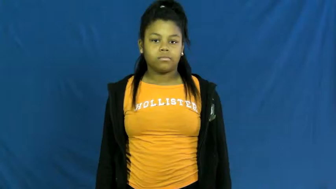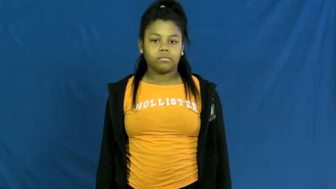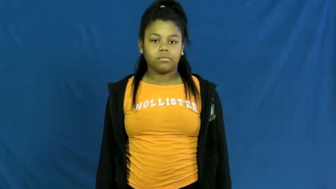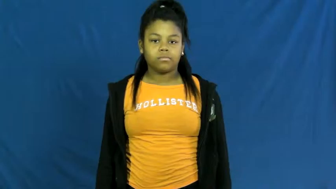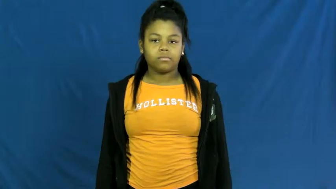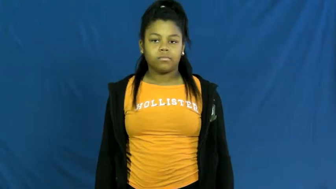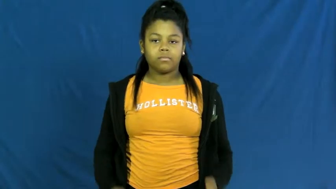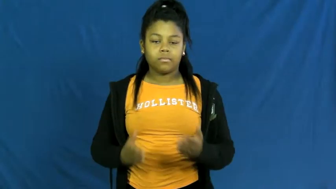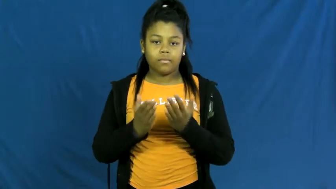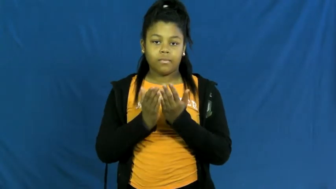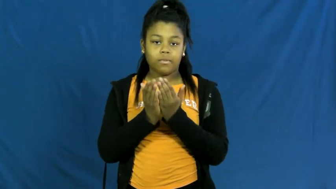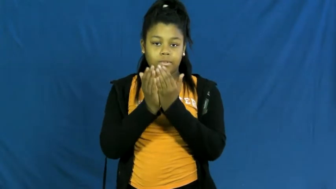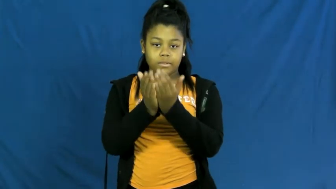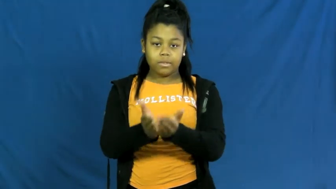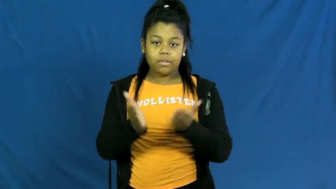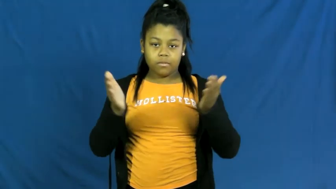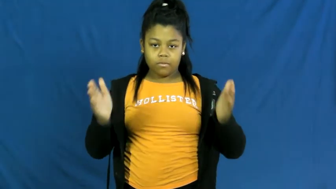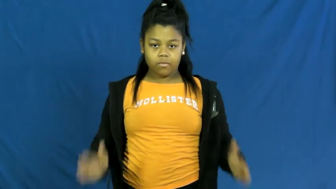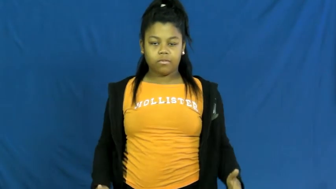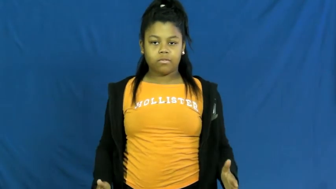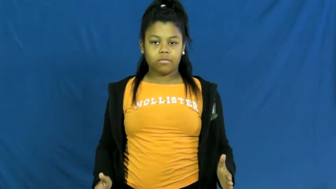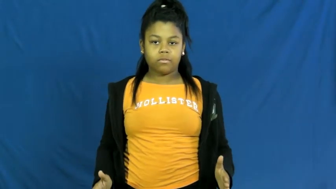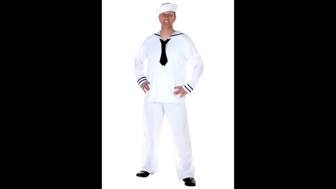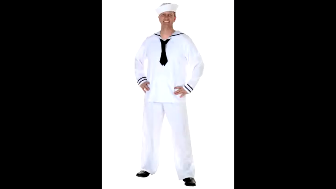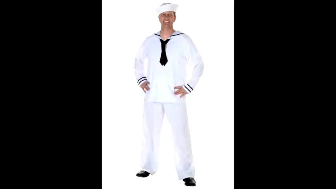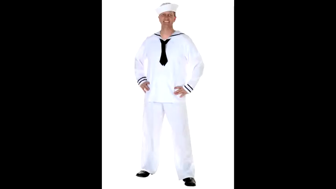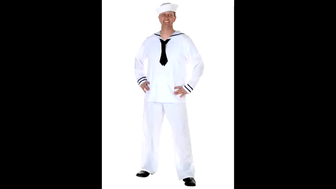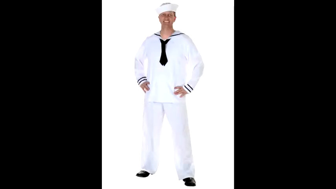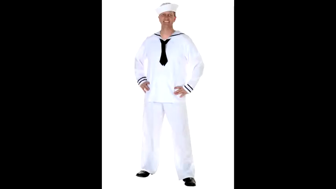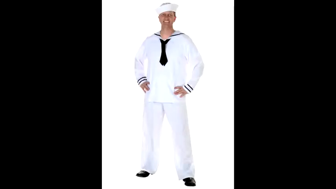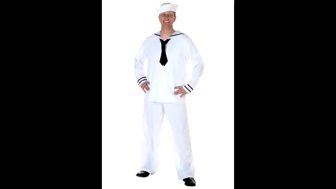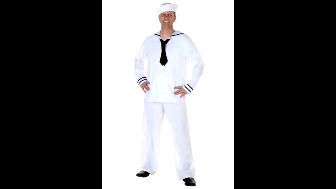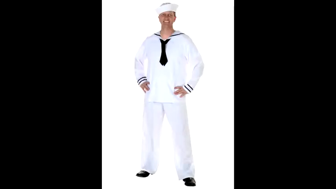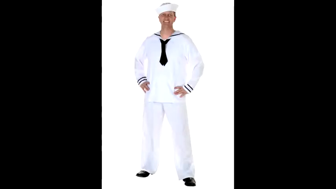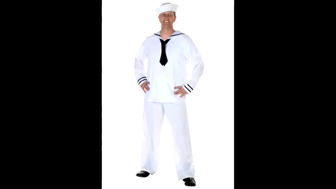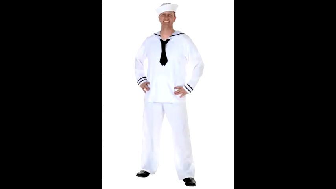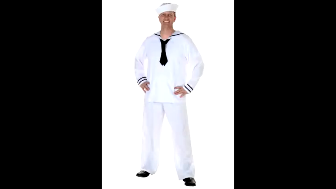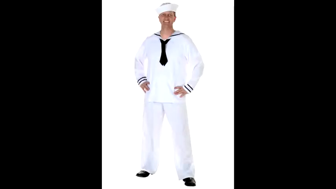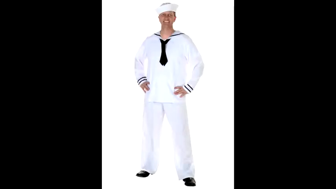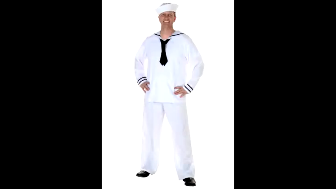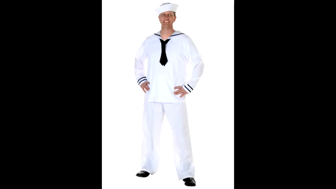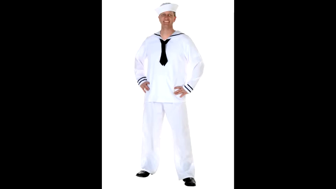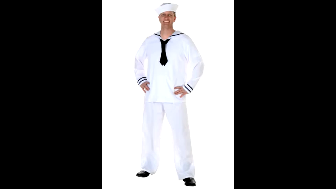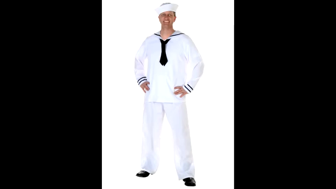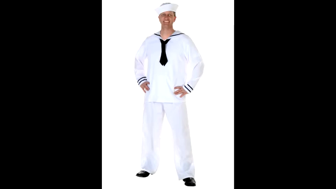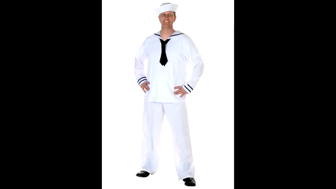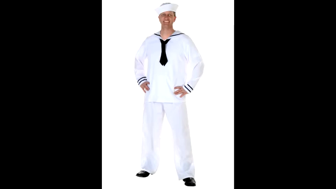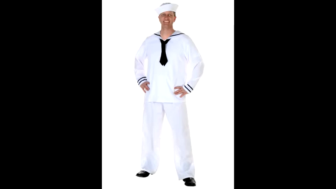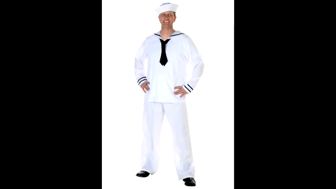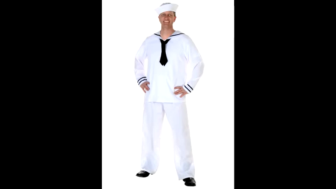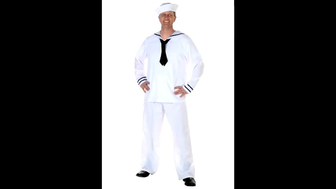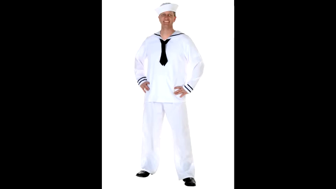sailor,bluejacket,gob